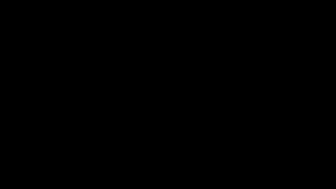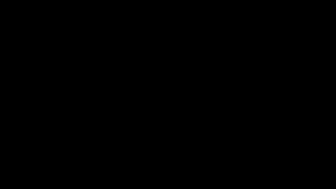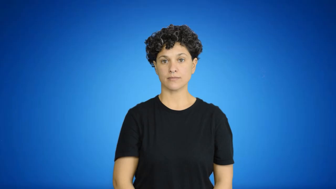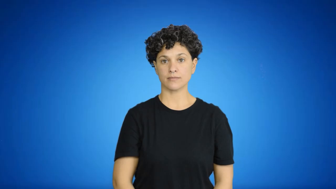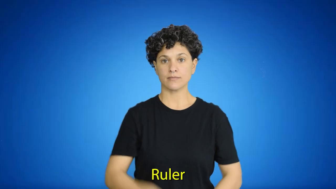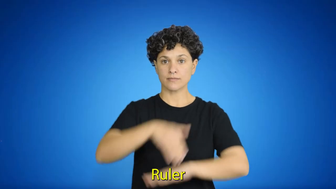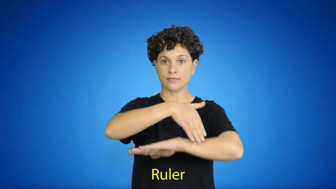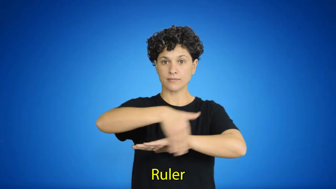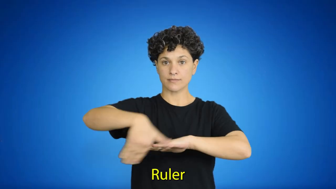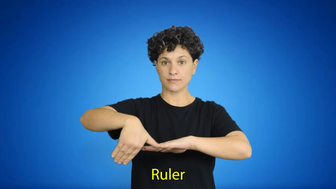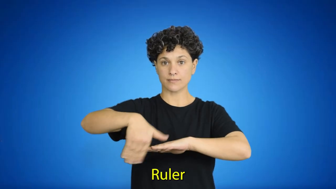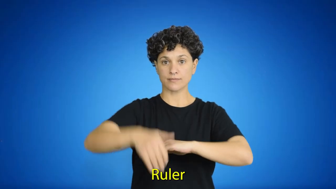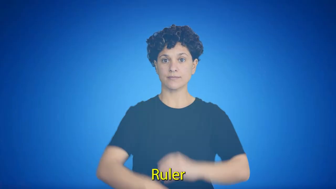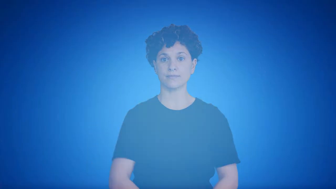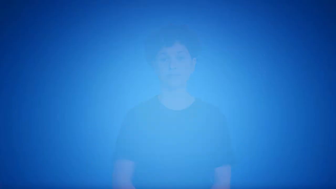Ruler